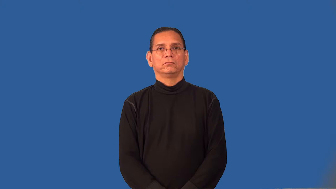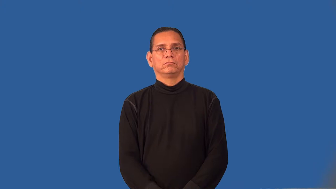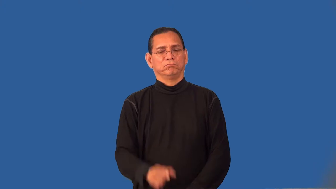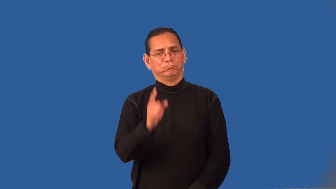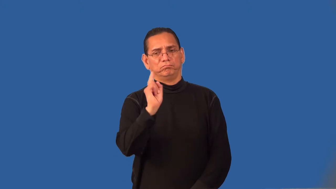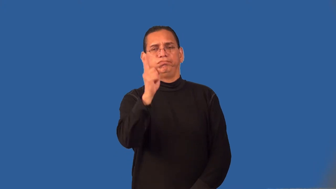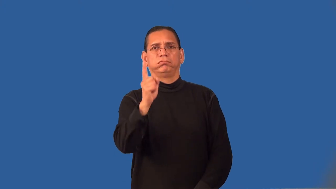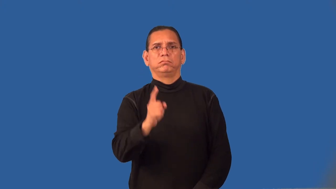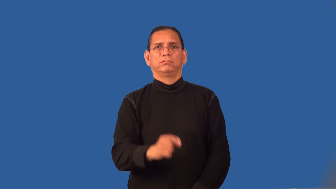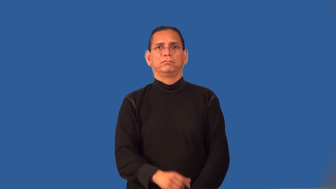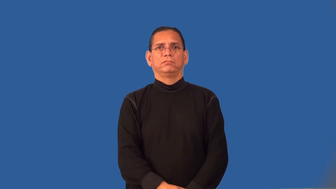rebuke,monition,criminate